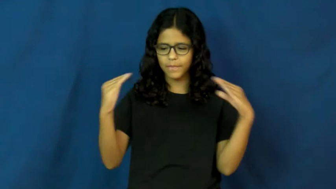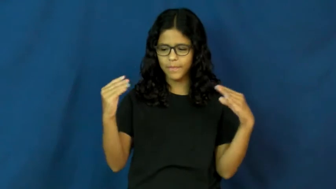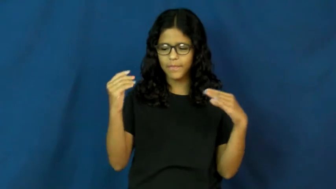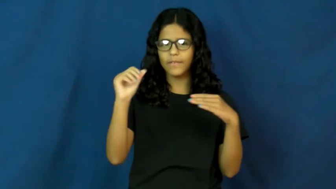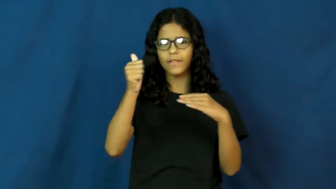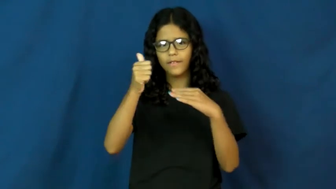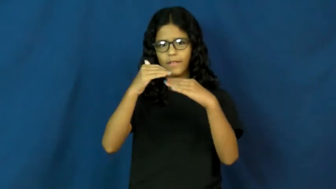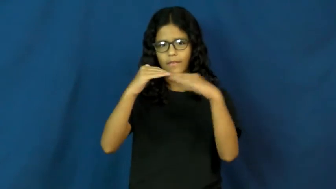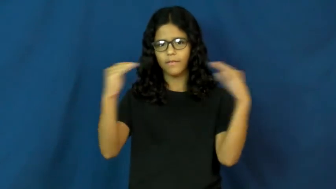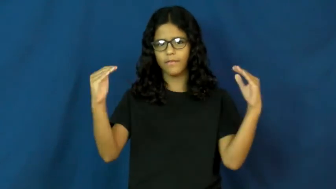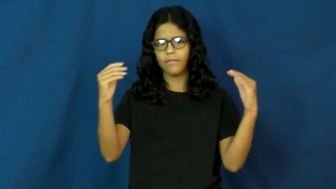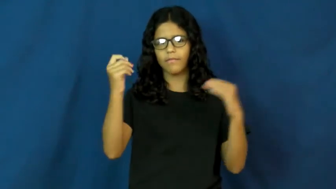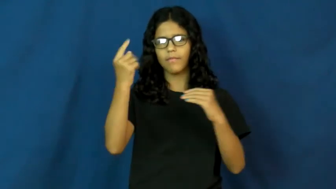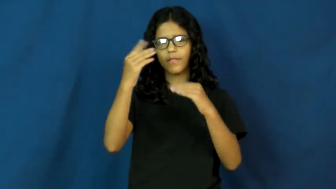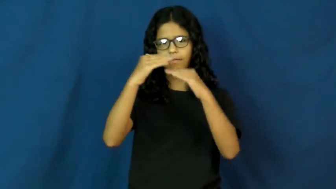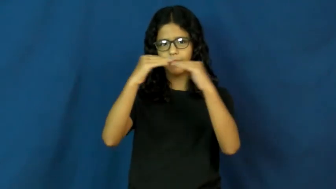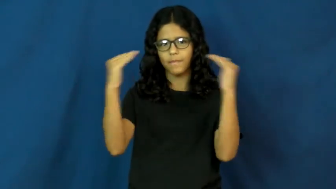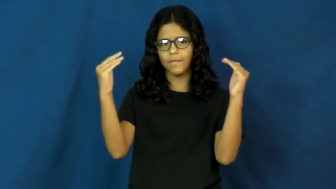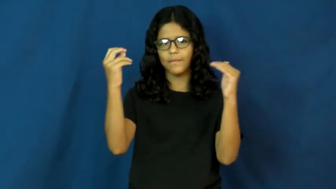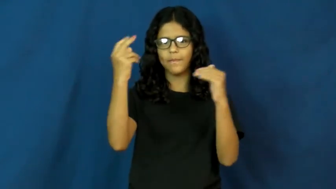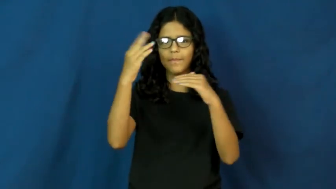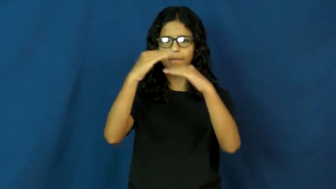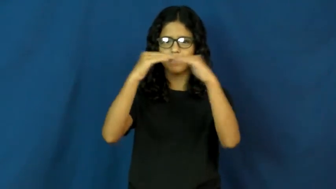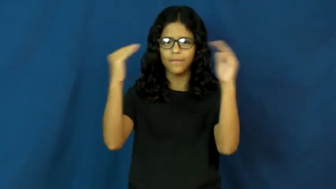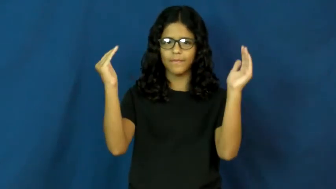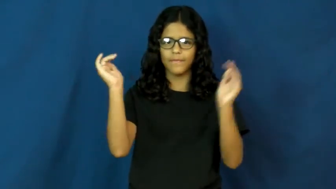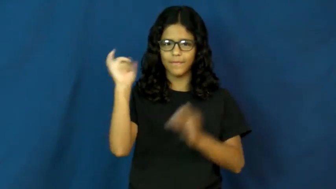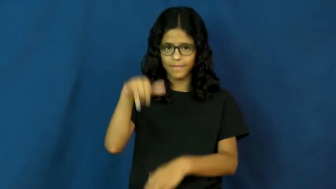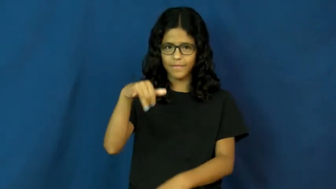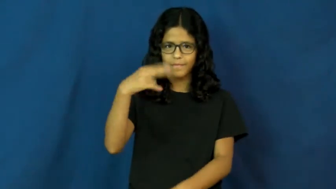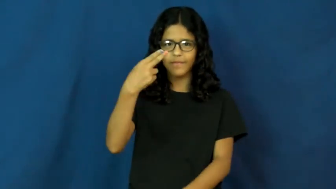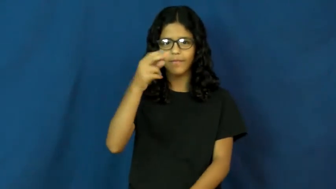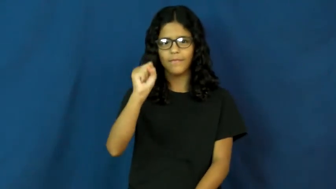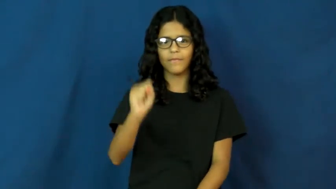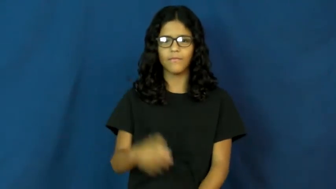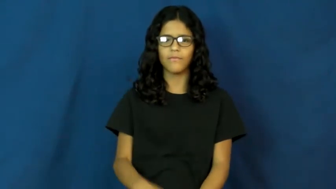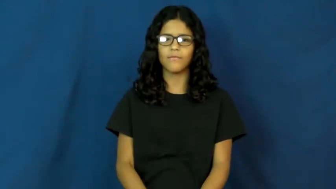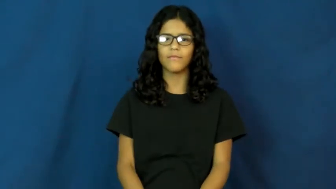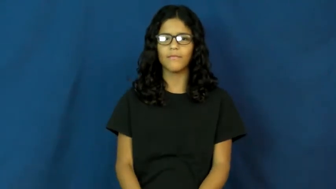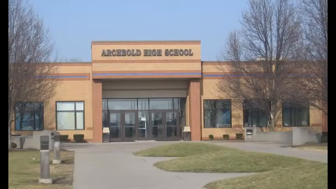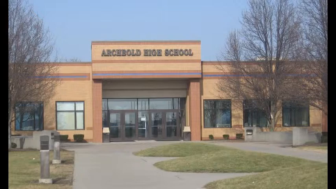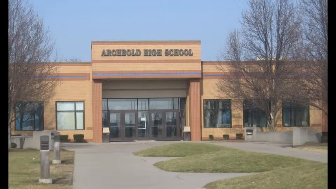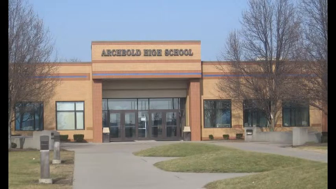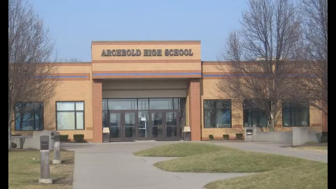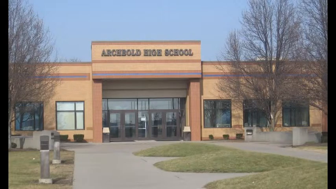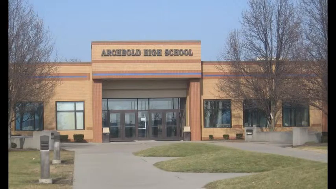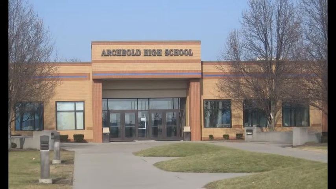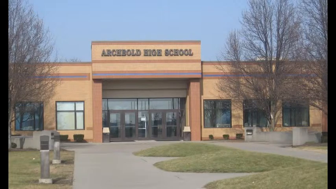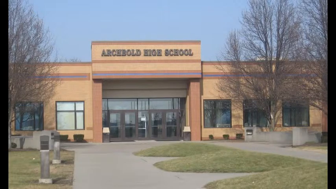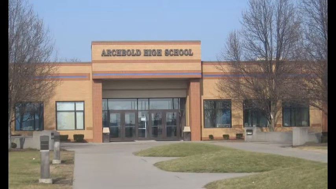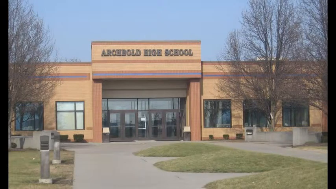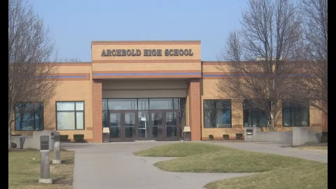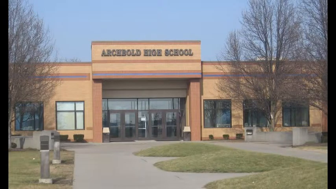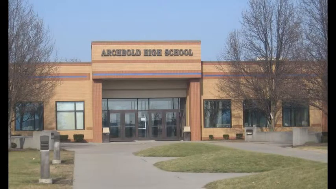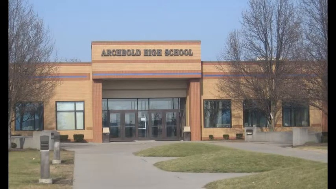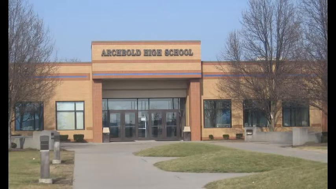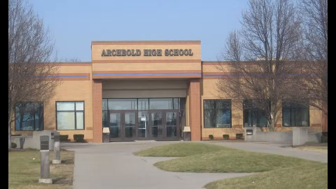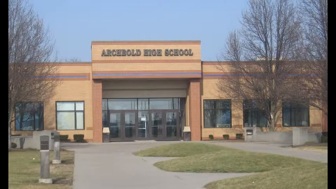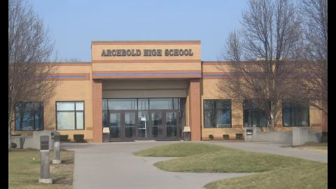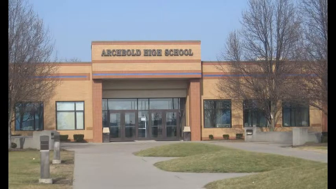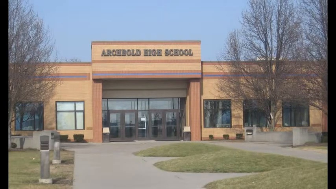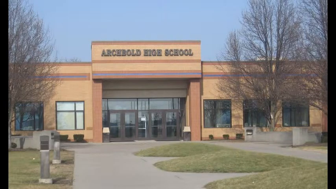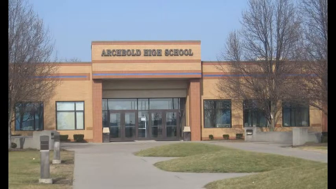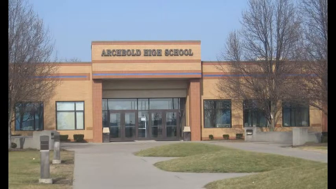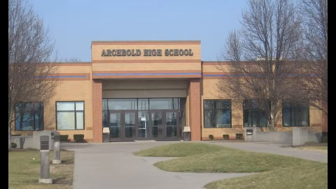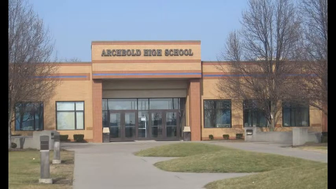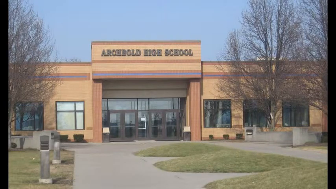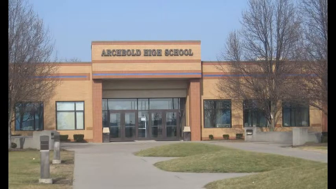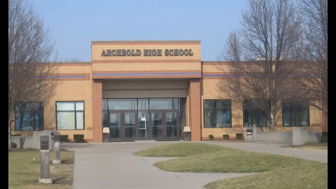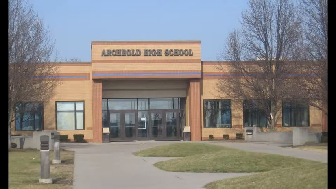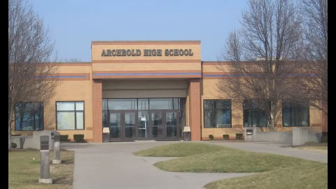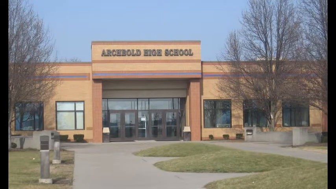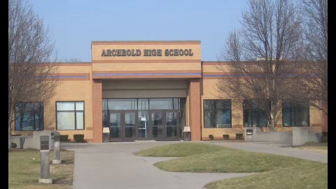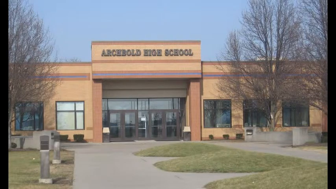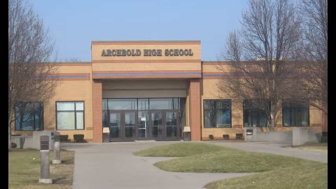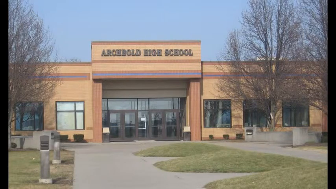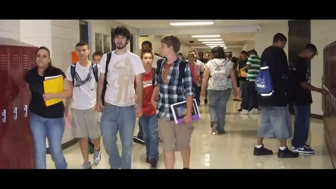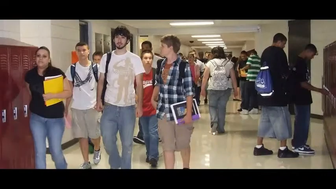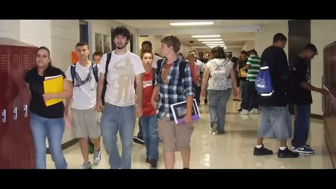high school,lyceum